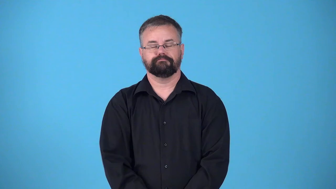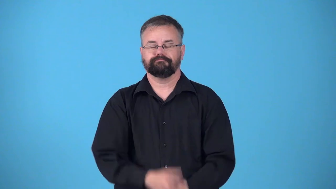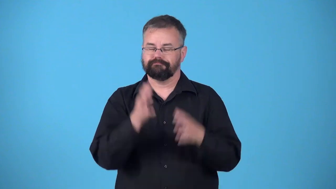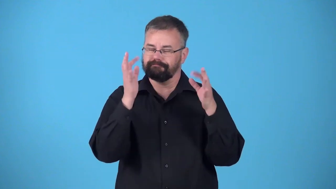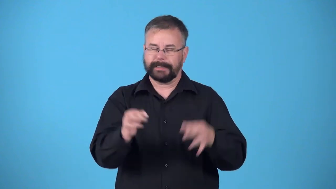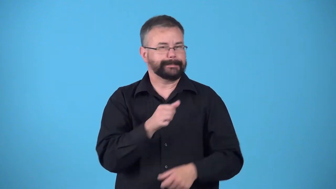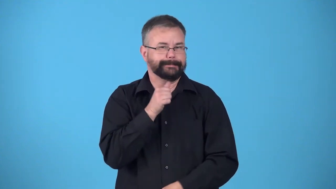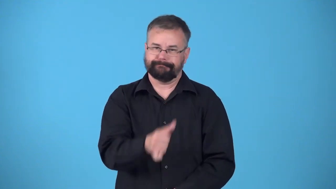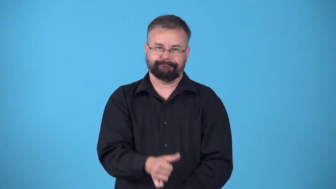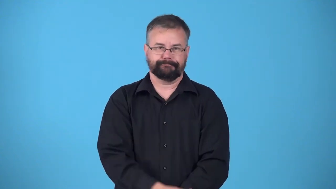decide against